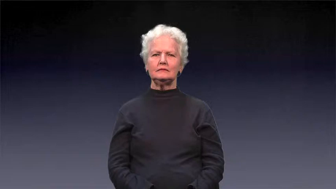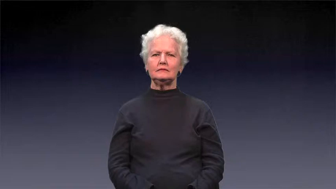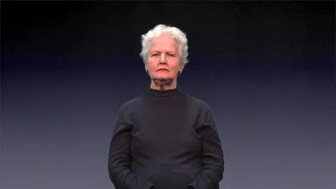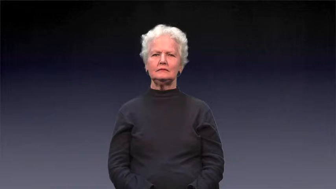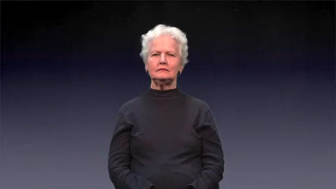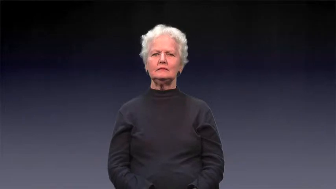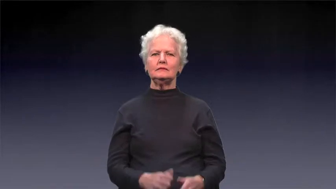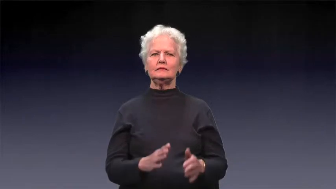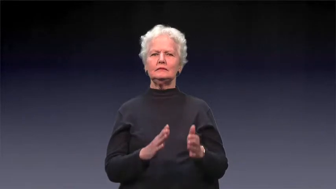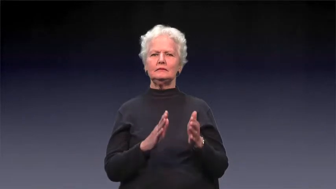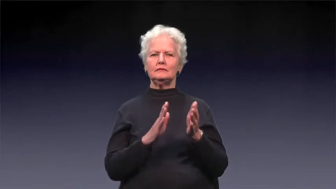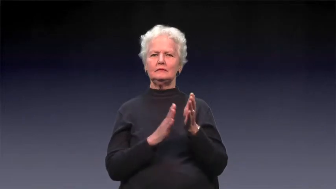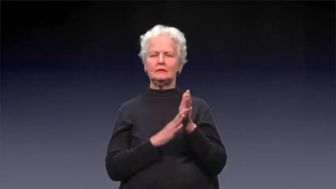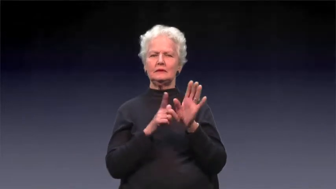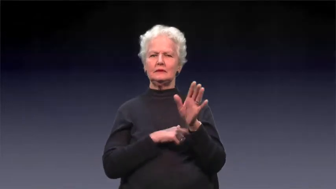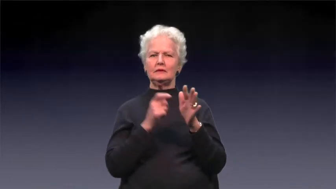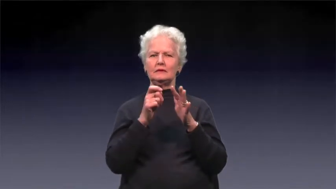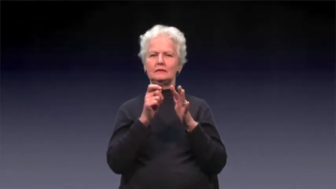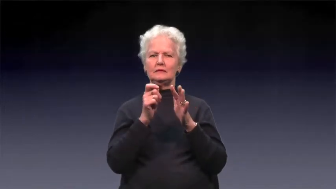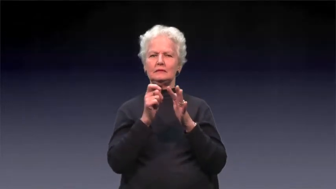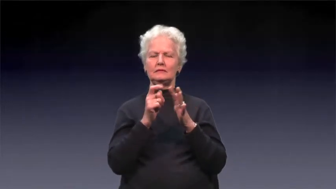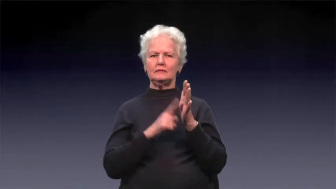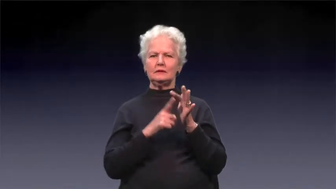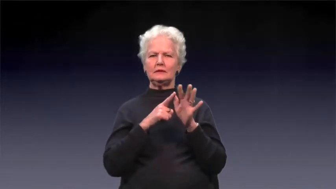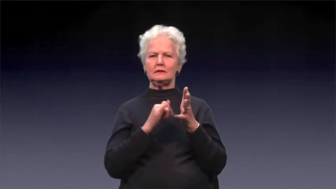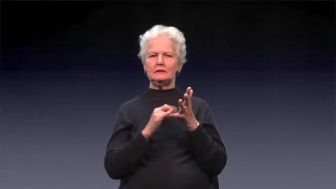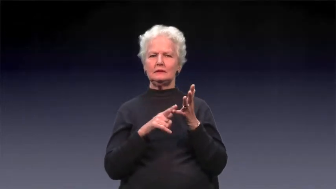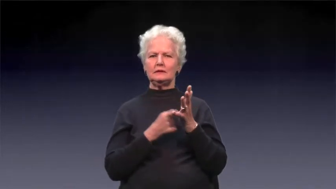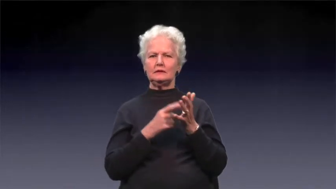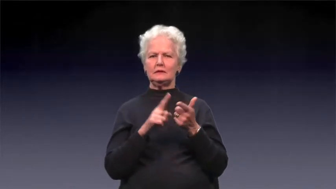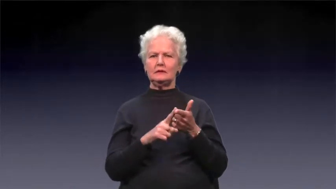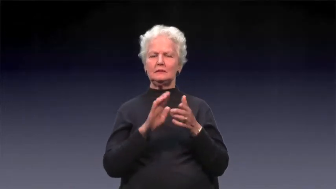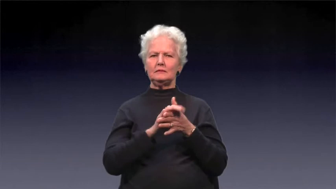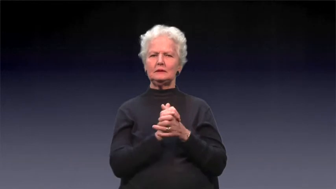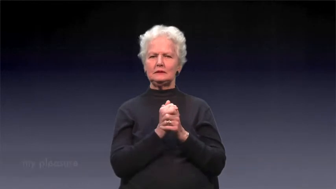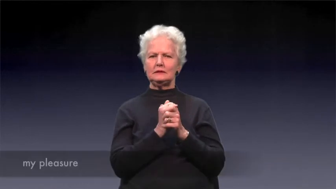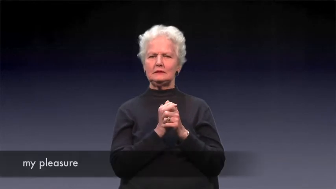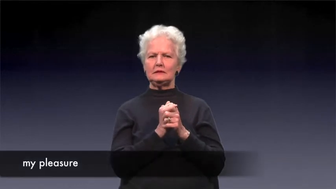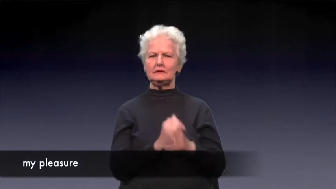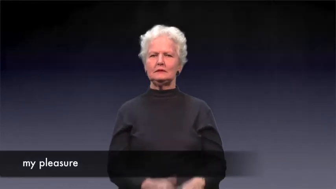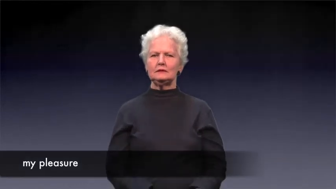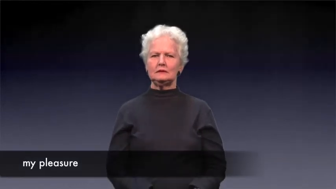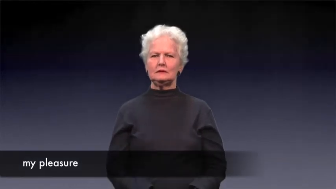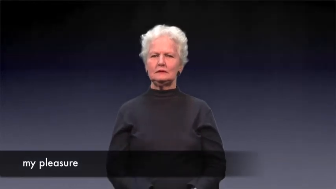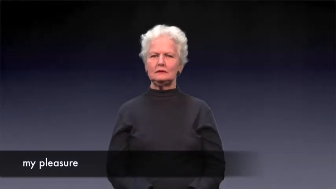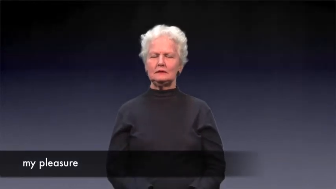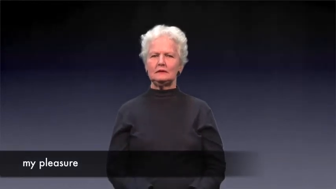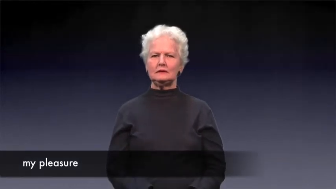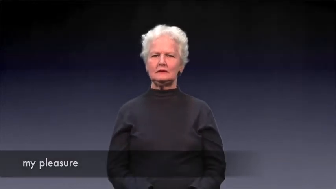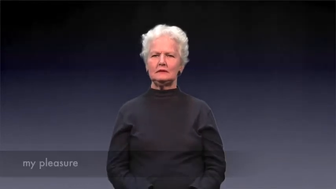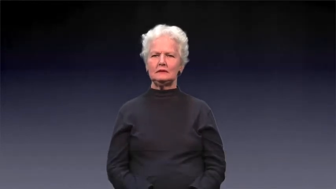my pleasure